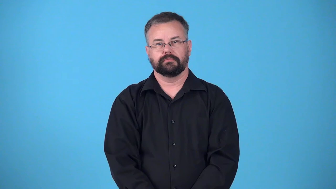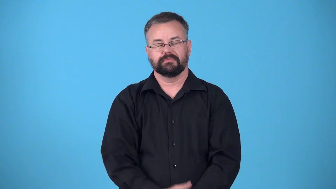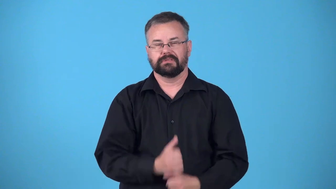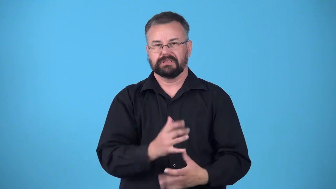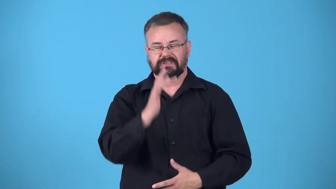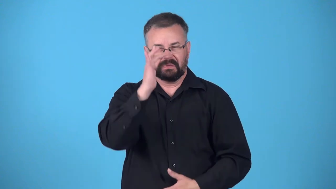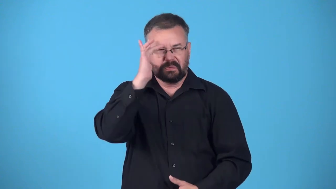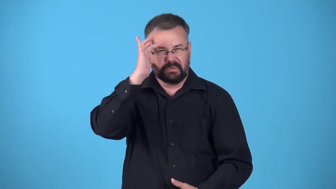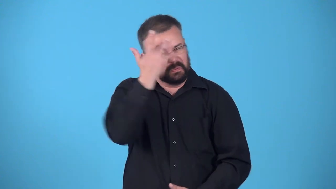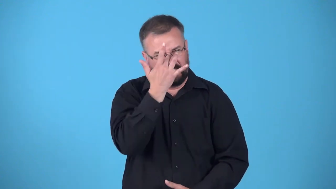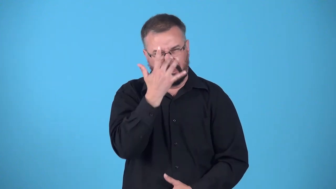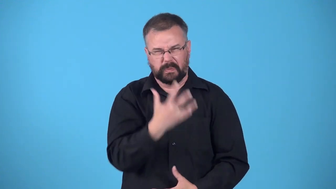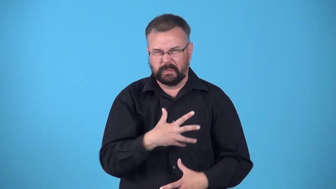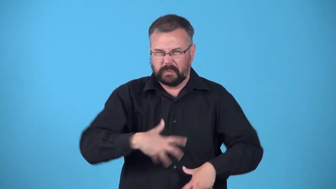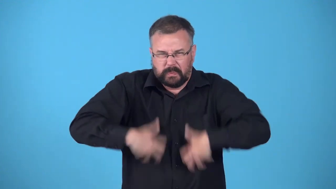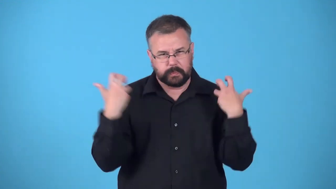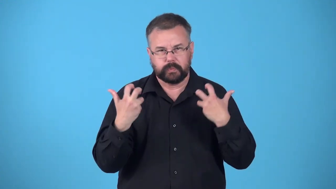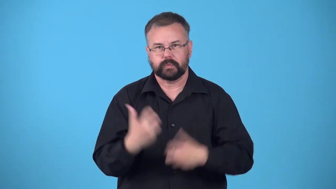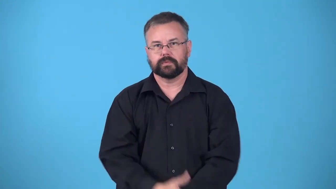burn up